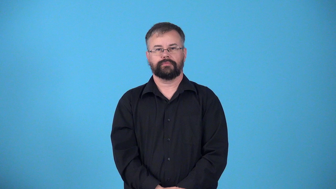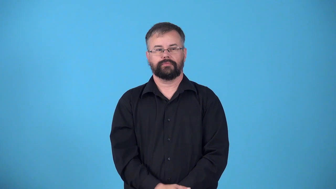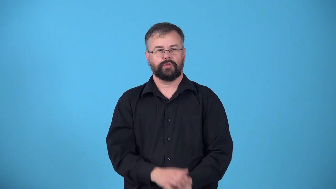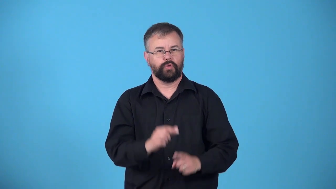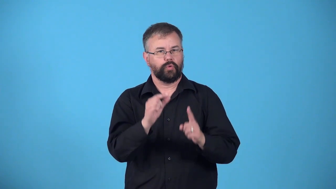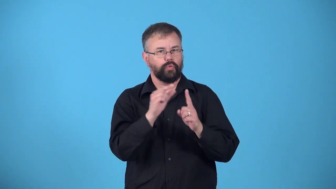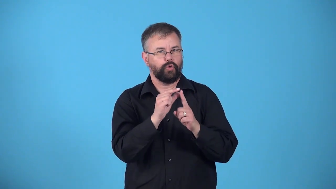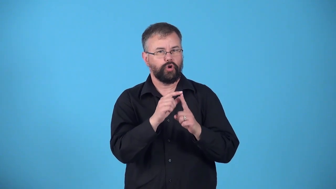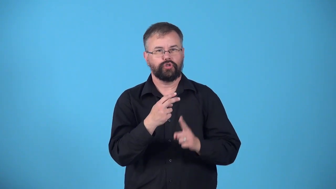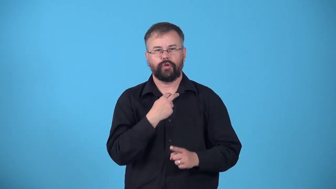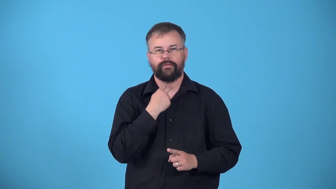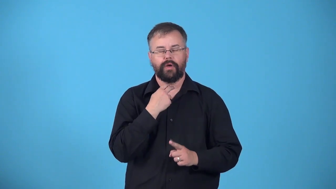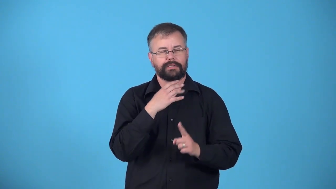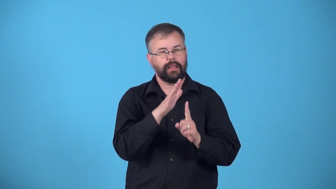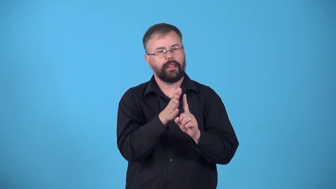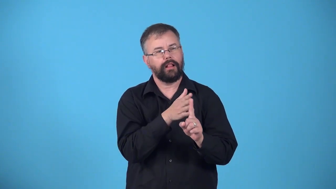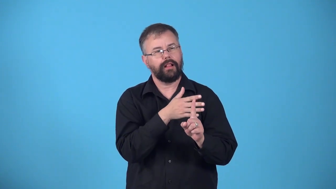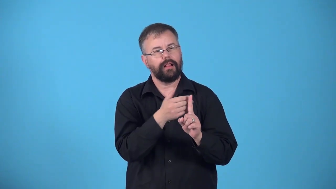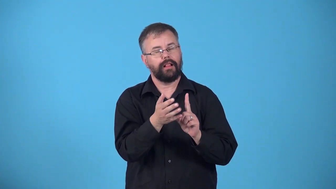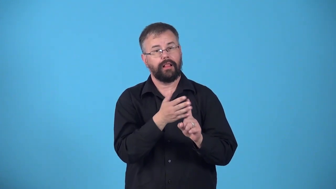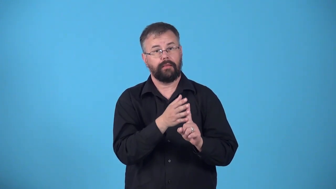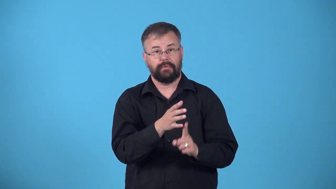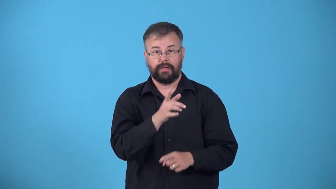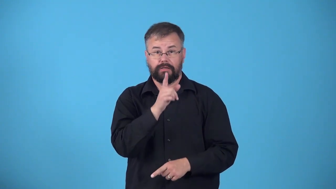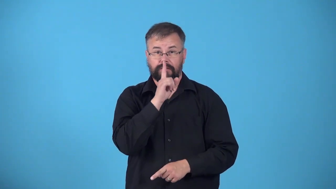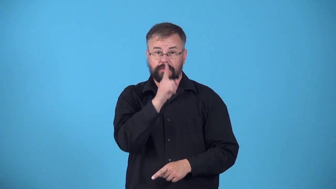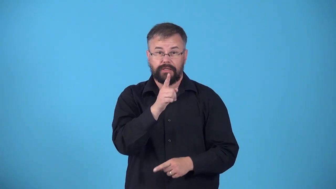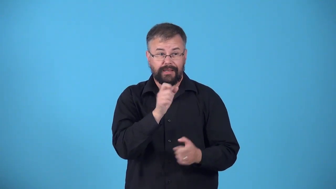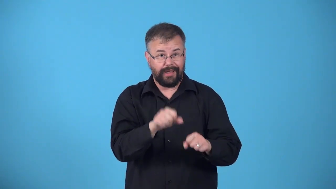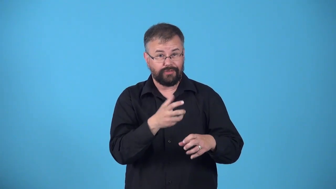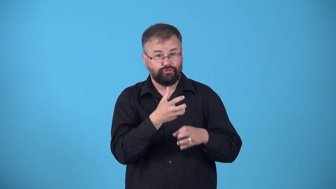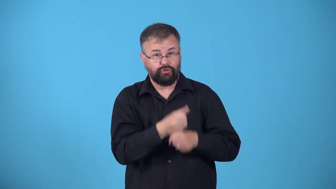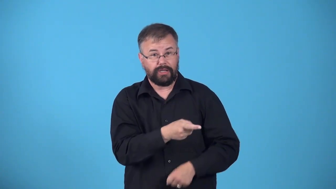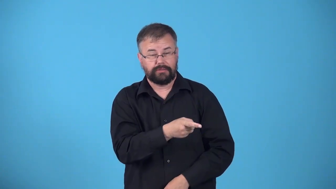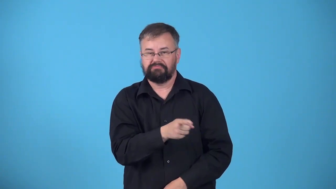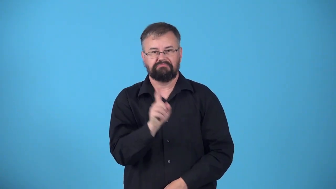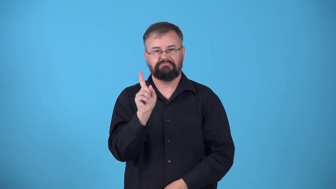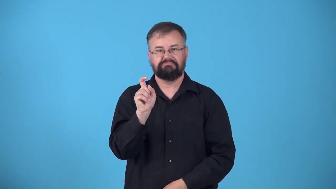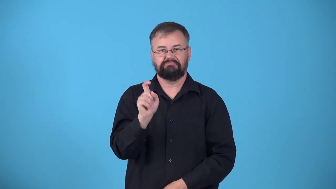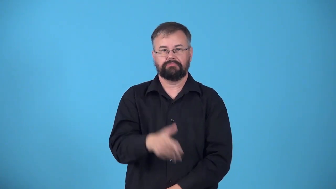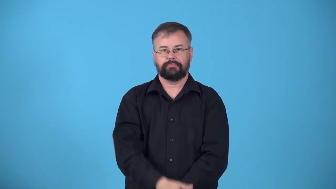honeyed voice